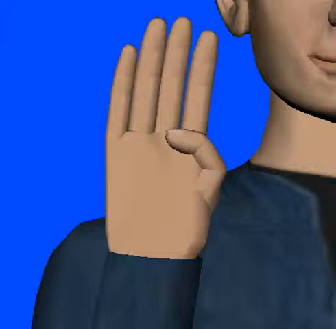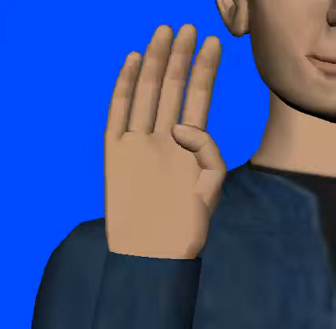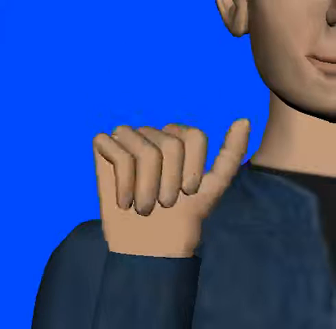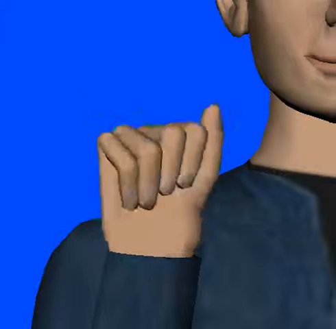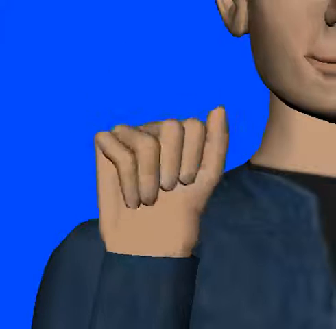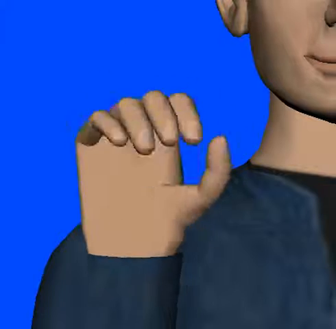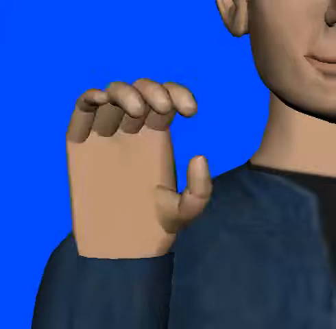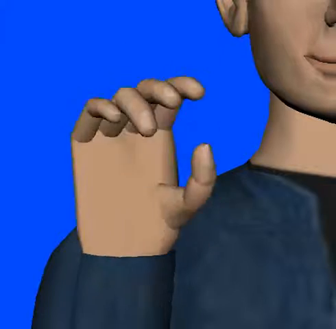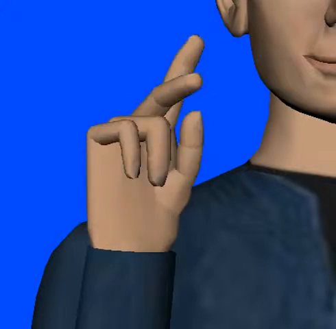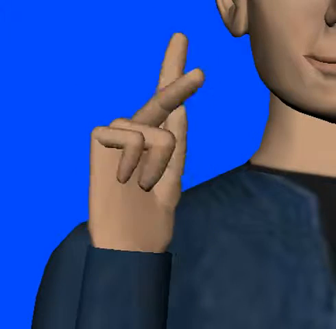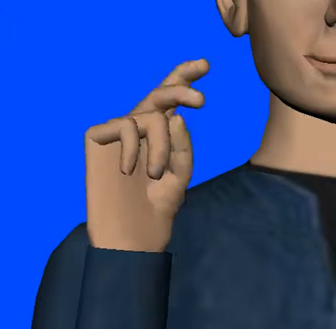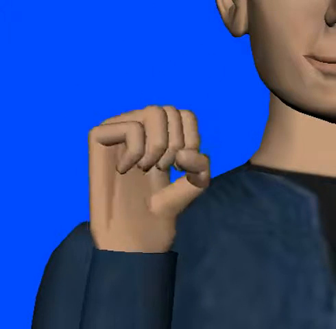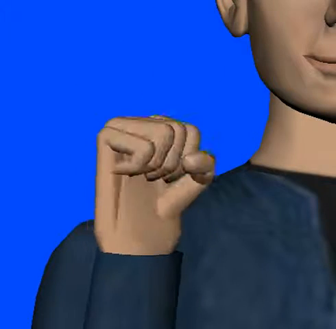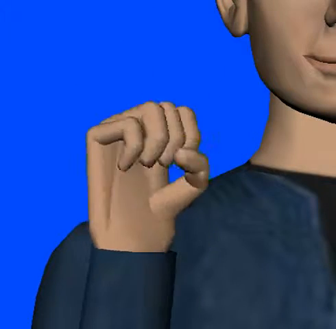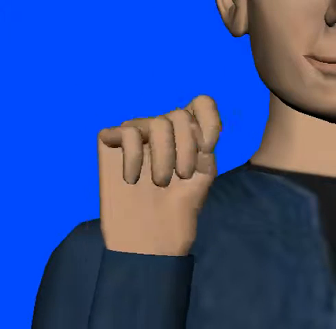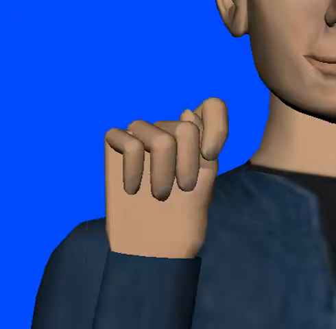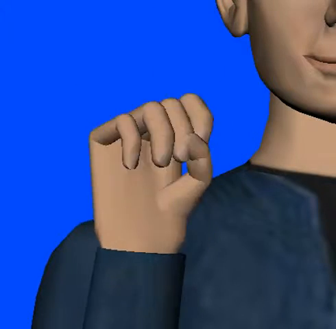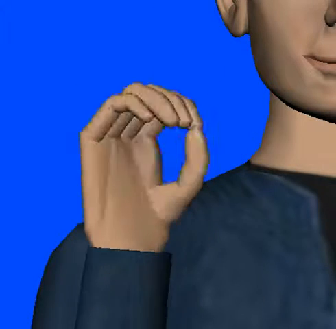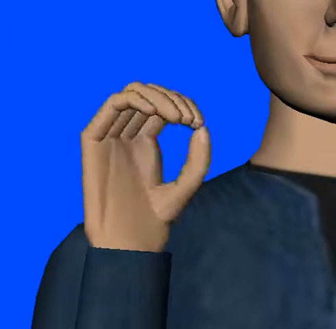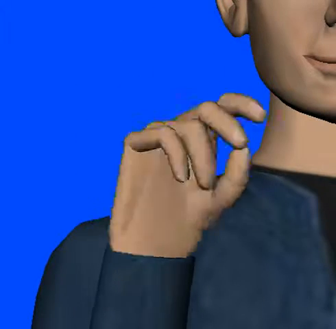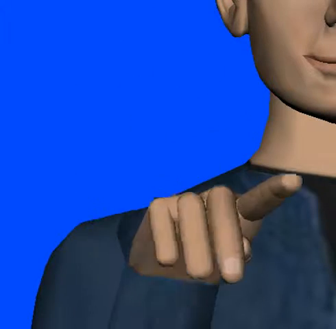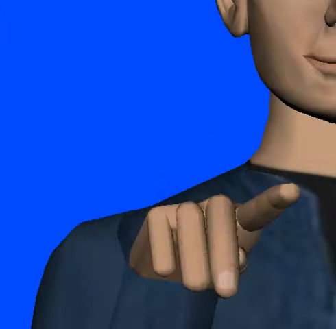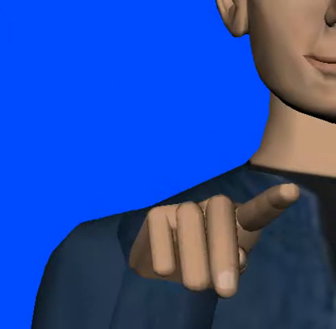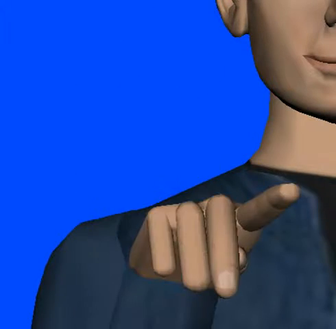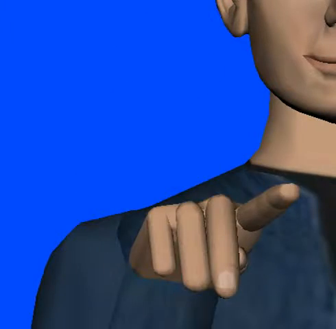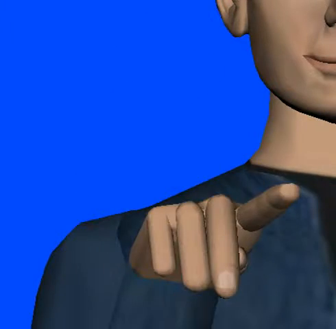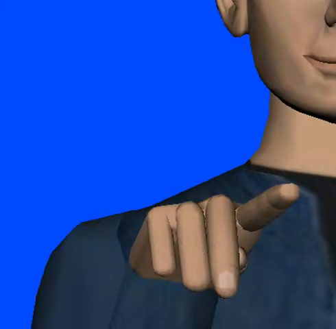backstop